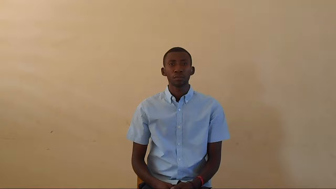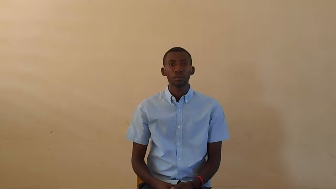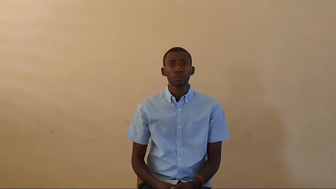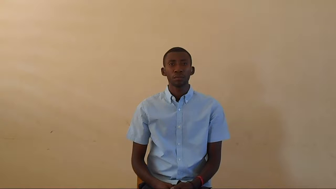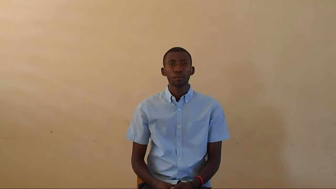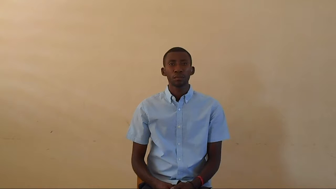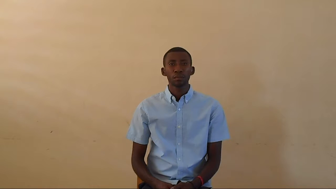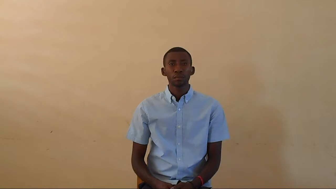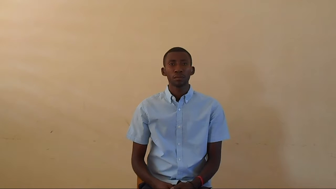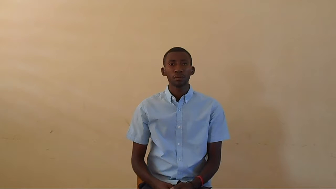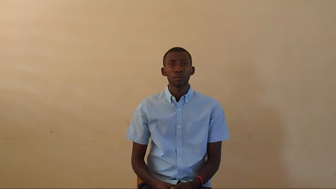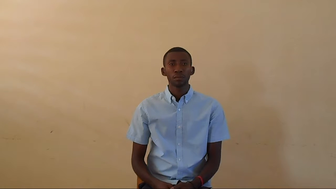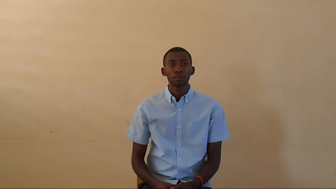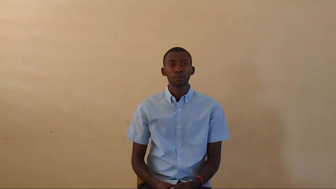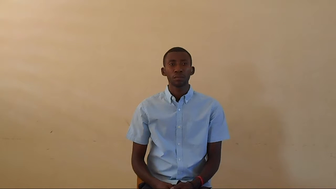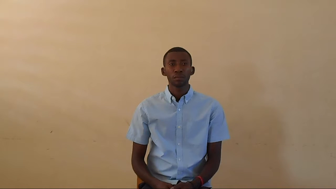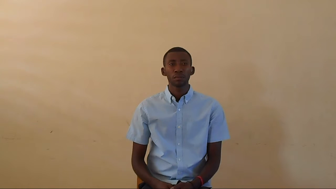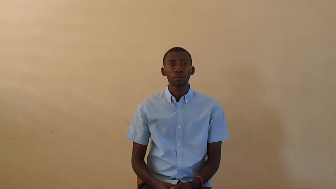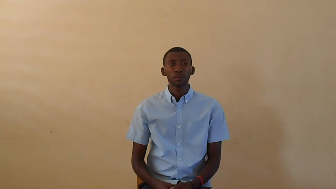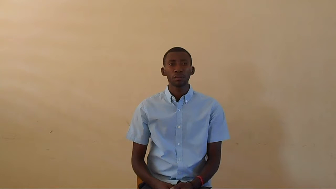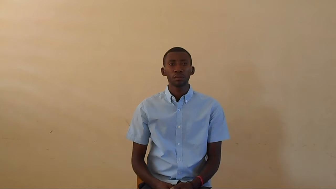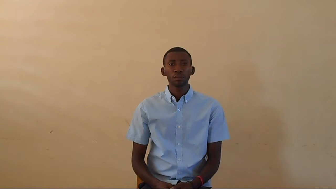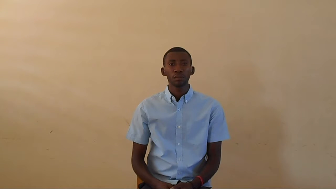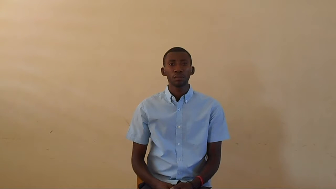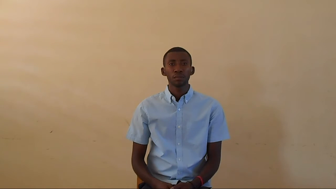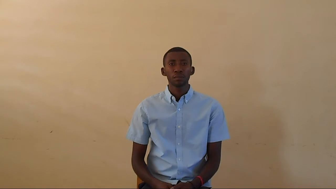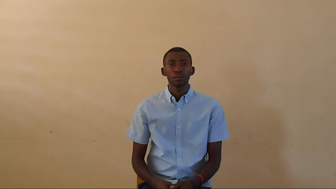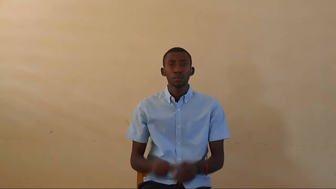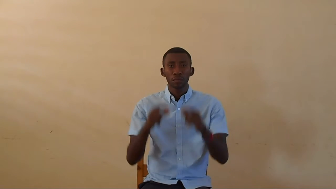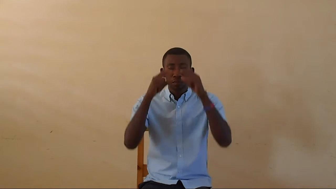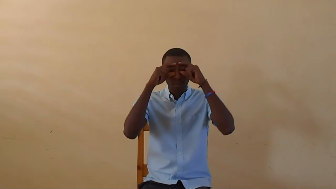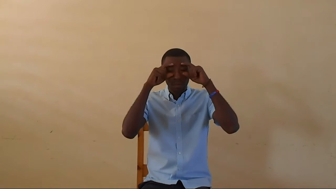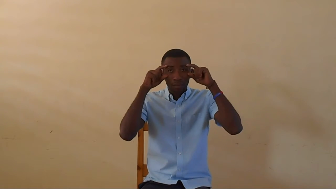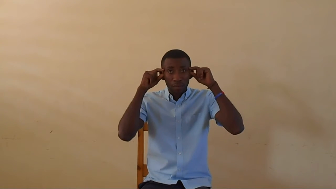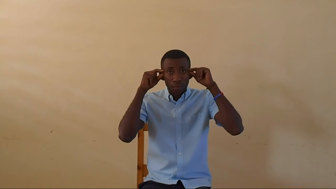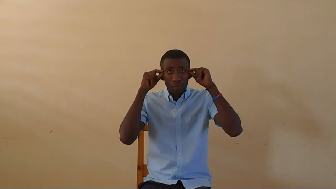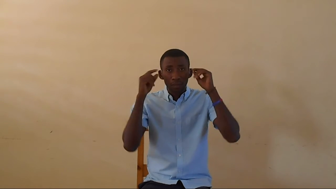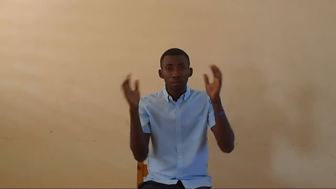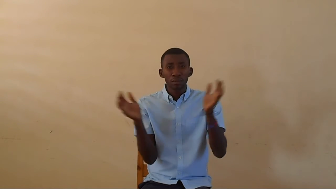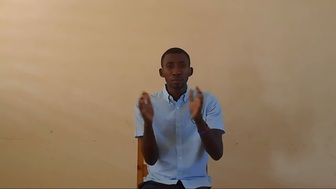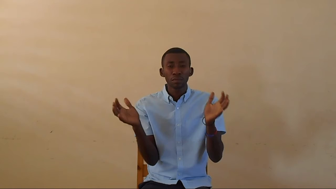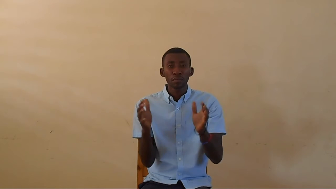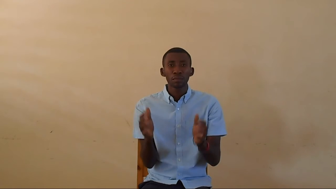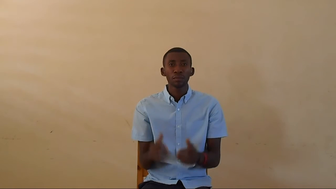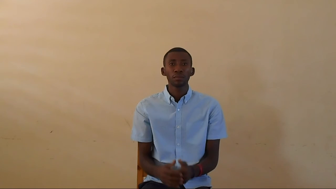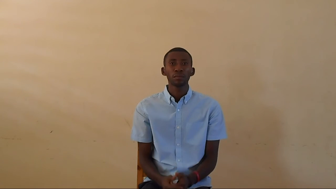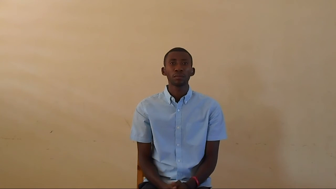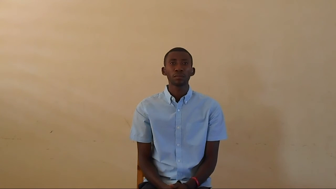eyeglasses